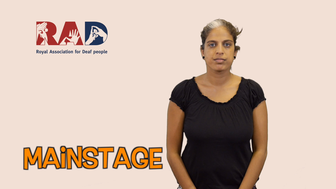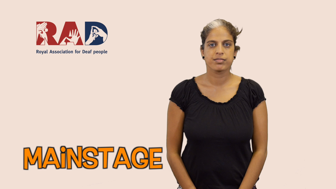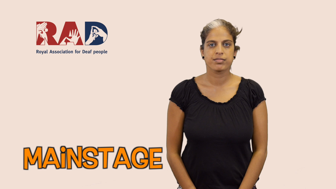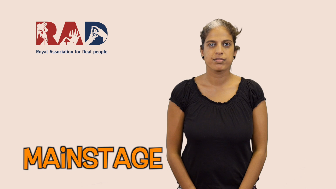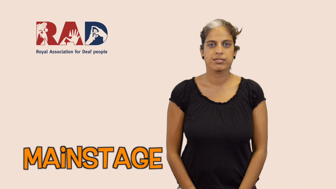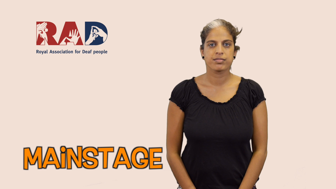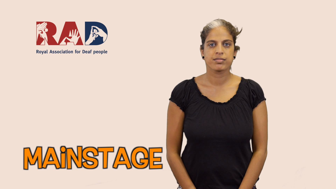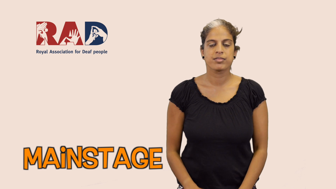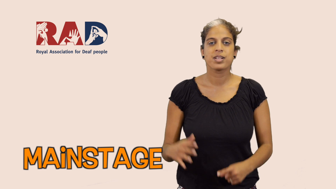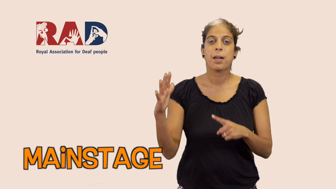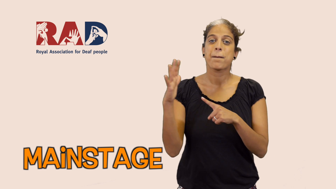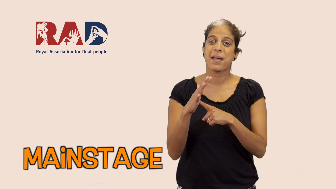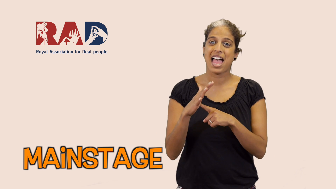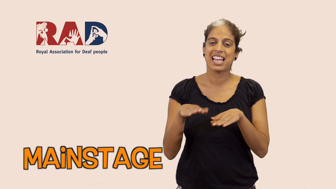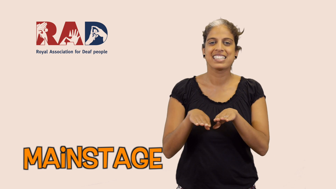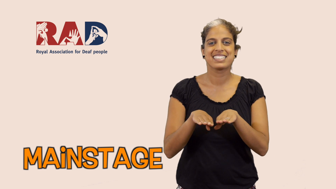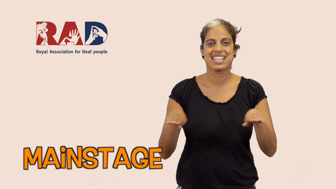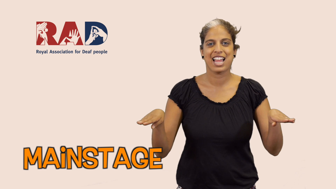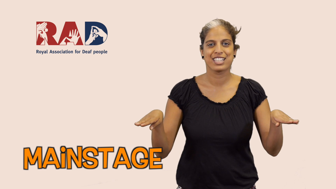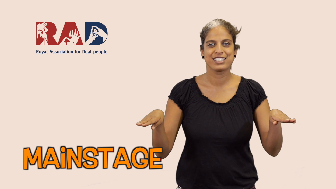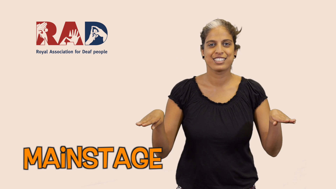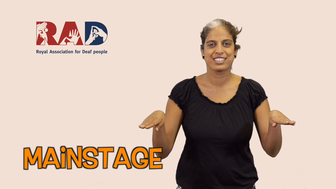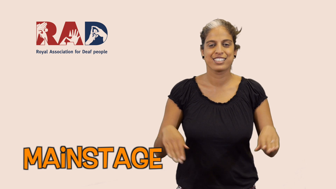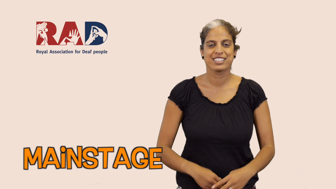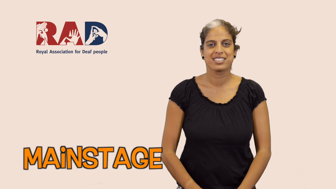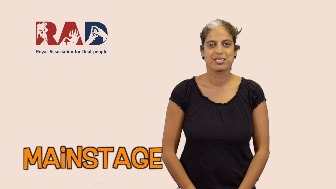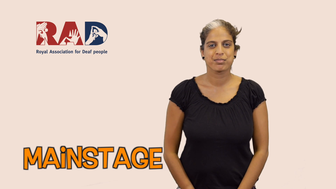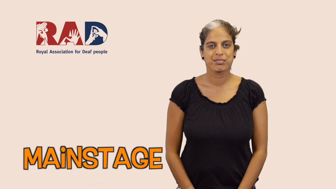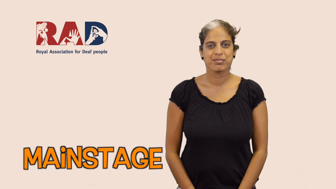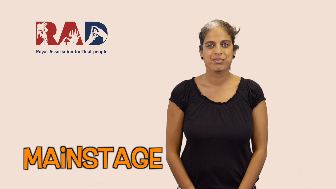Main Stage